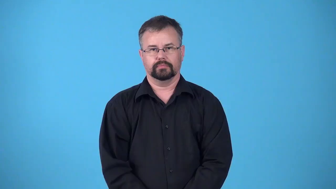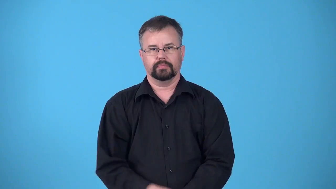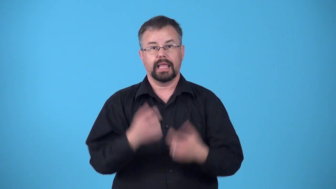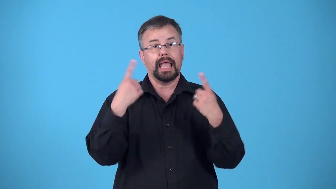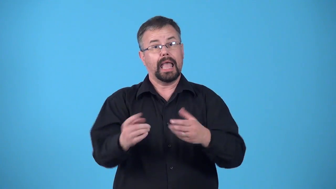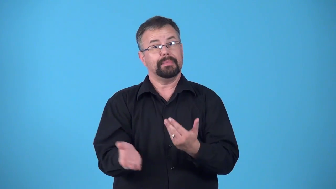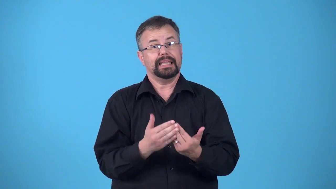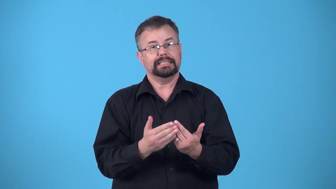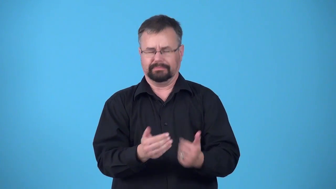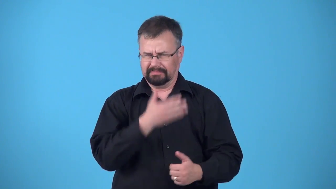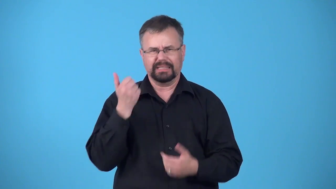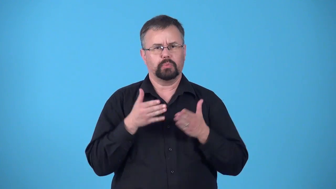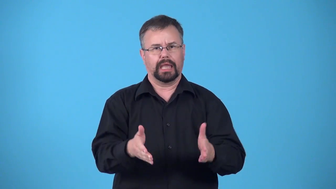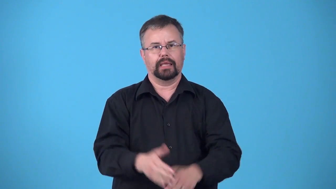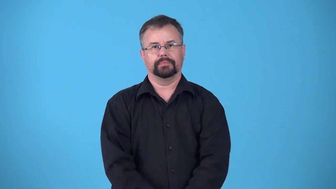click